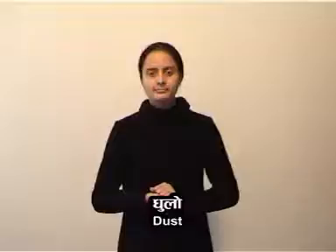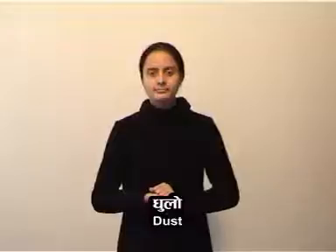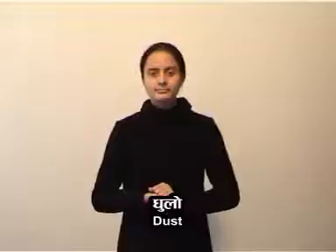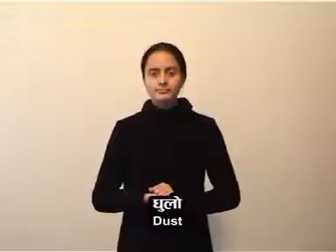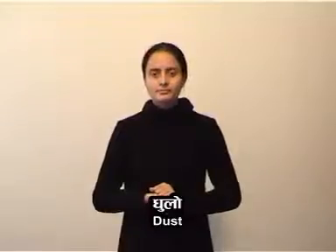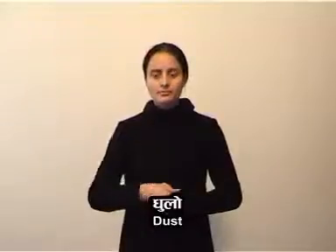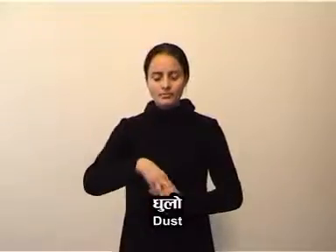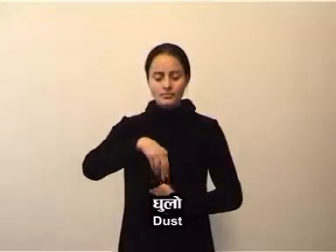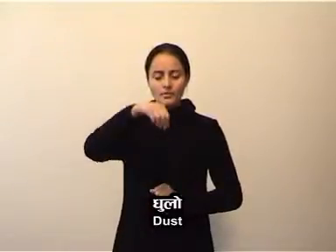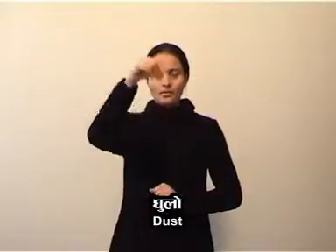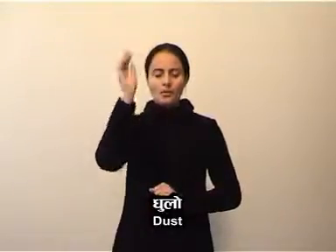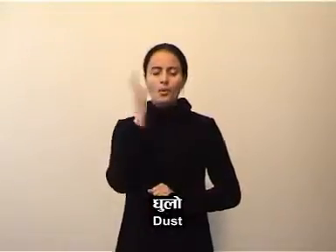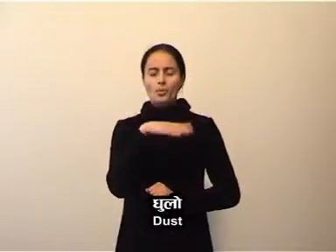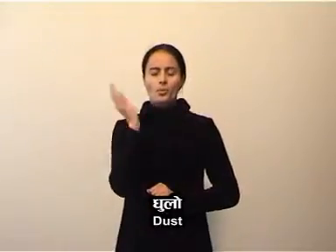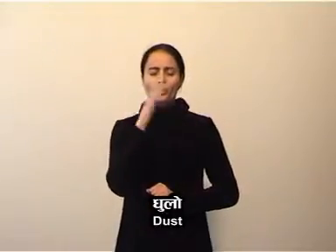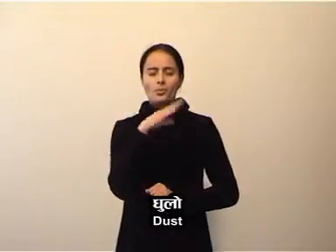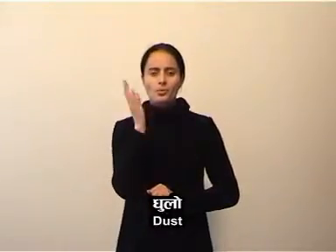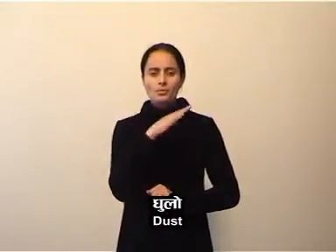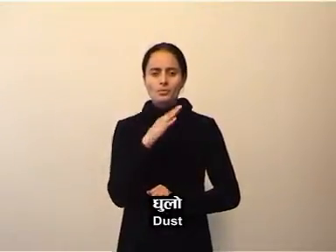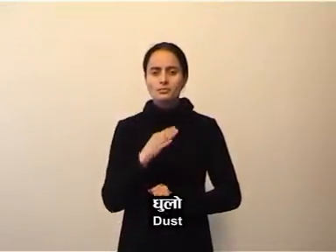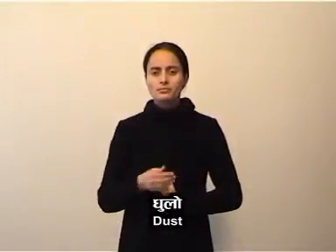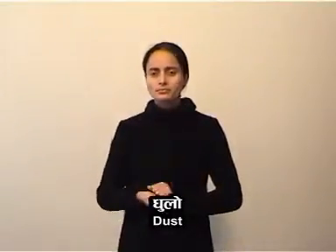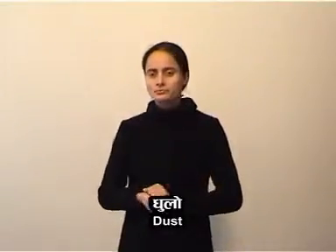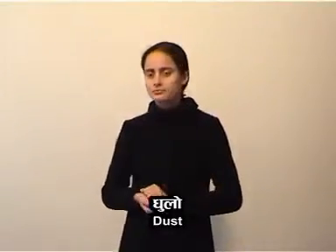sand